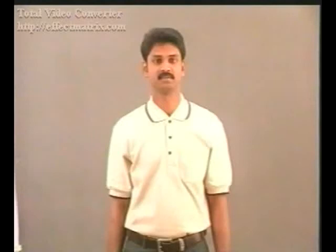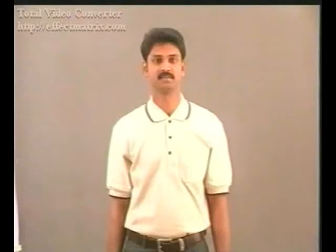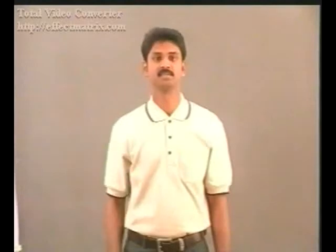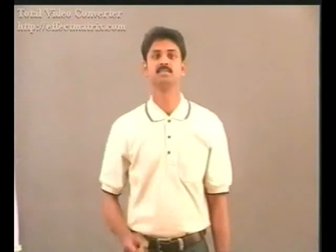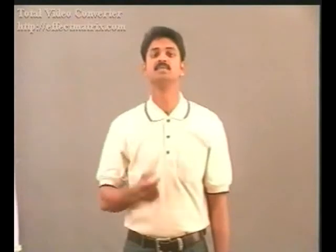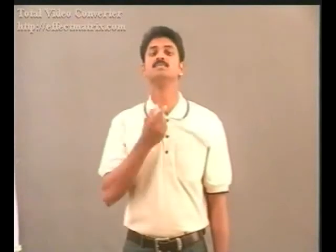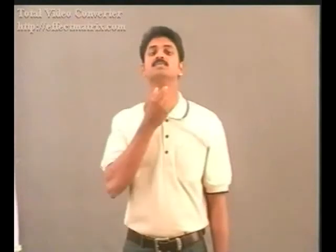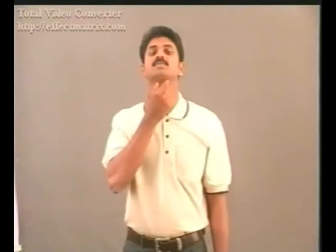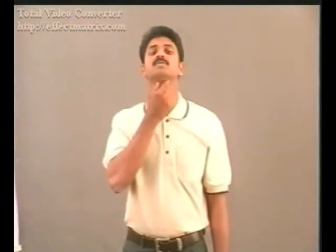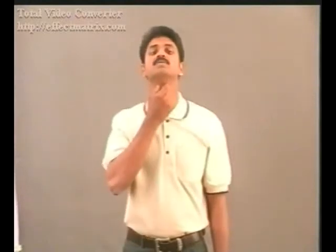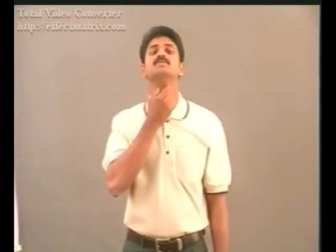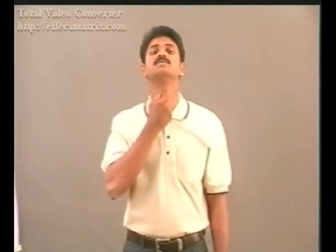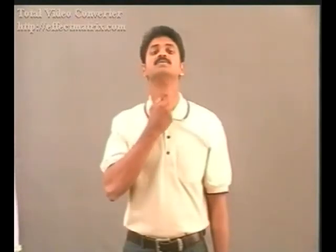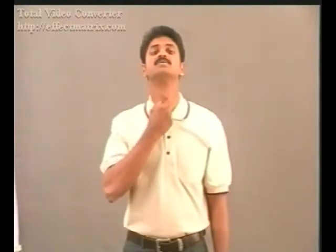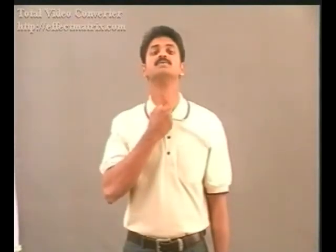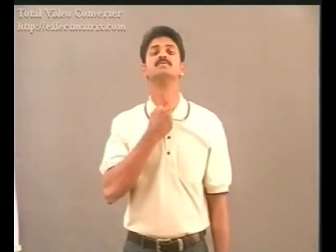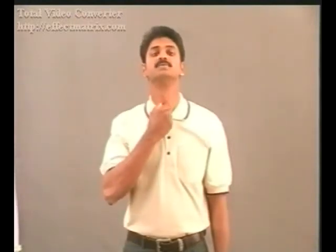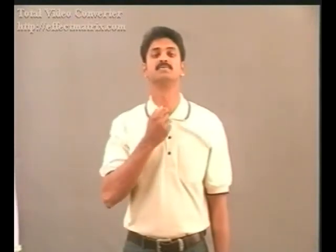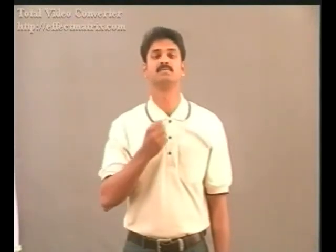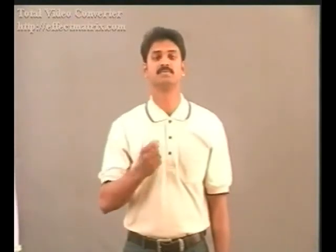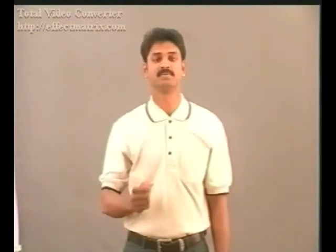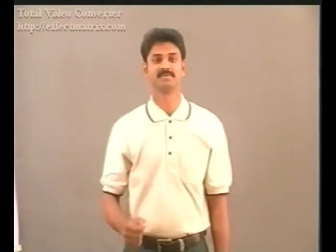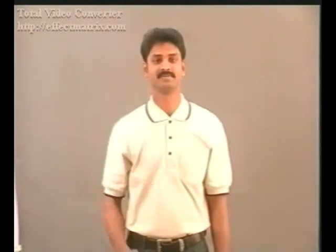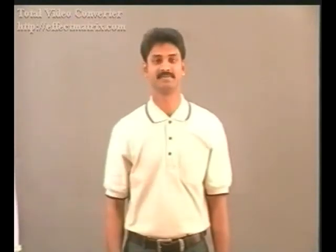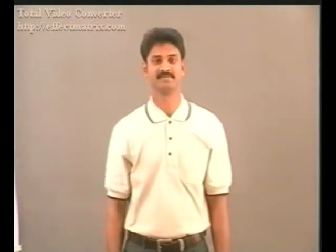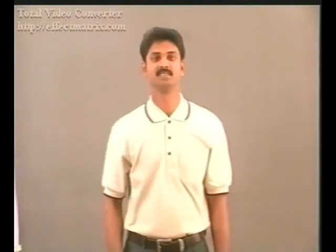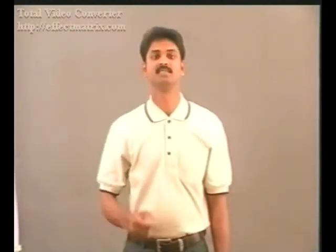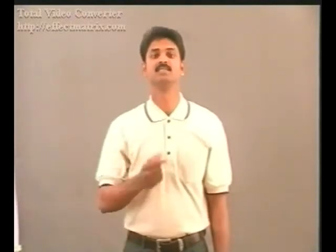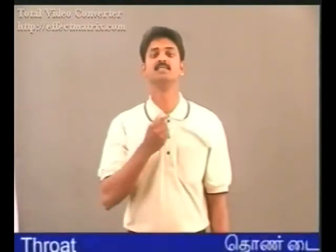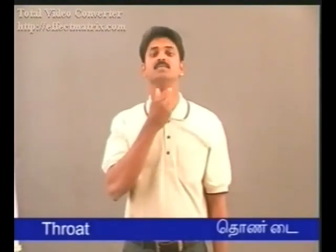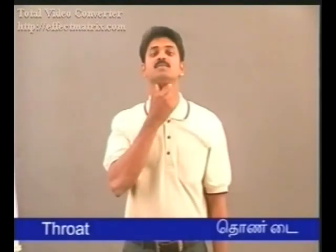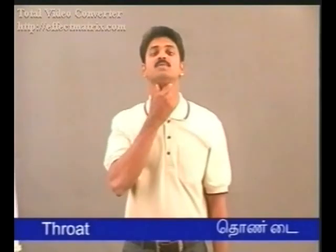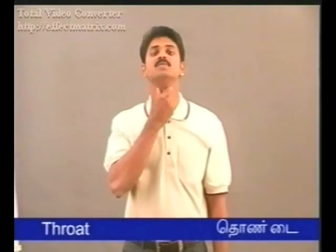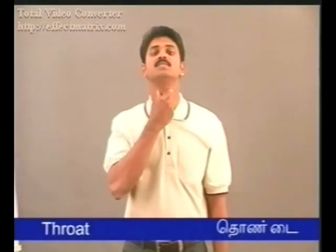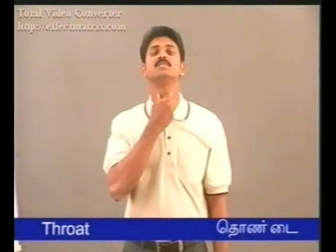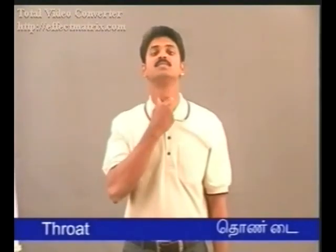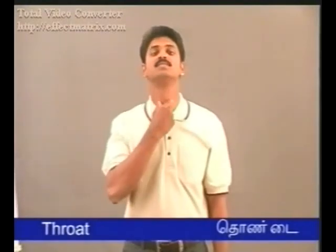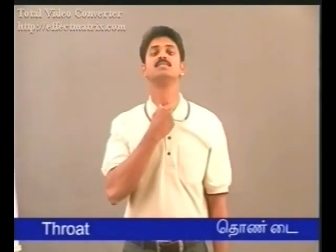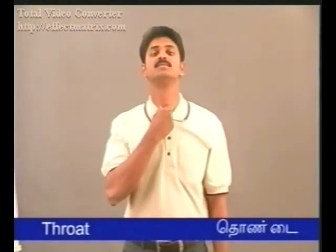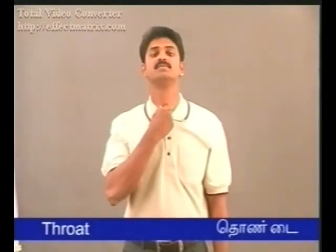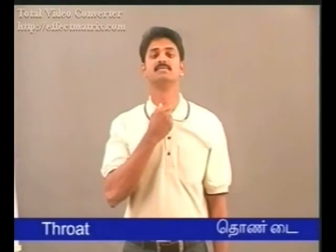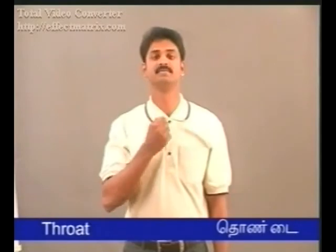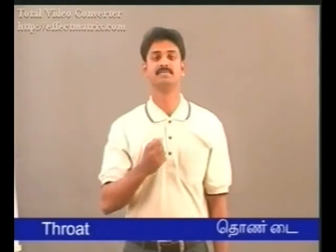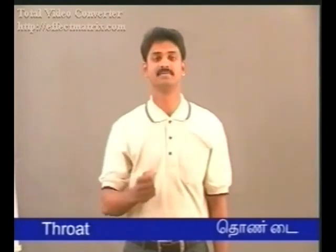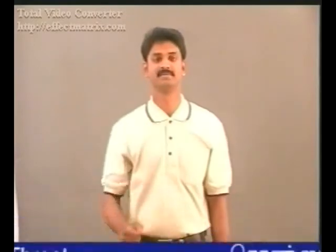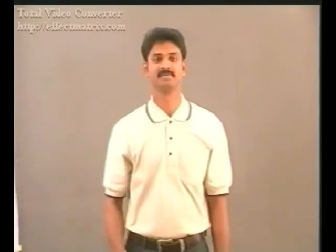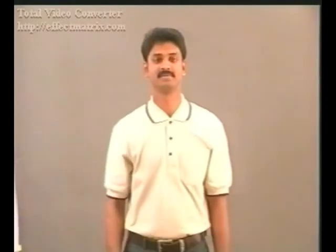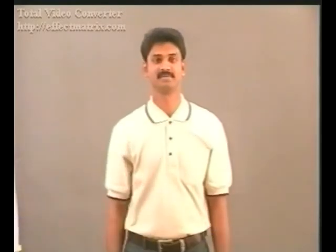throat